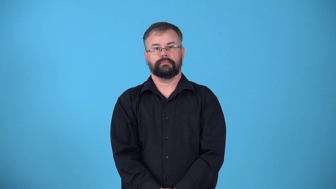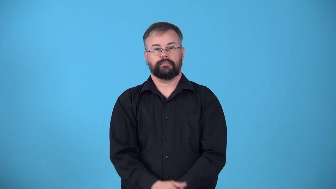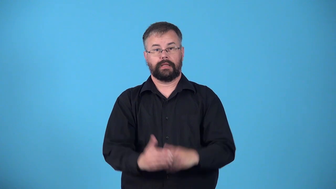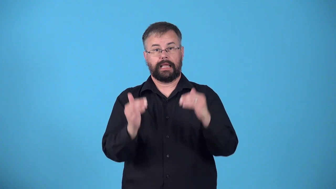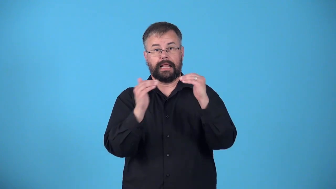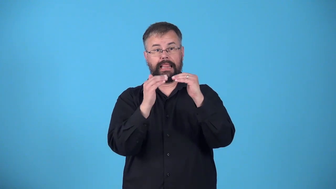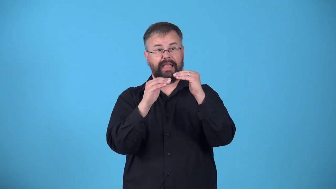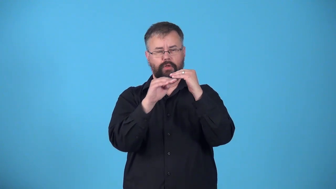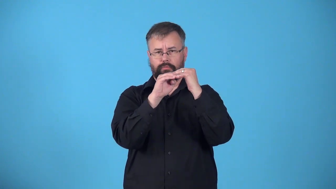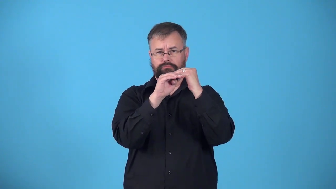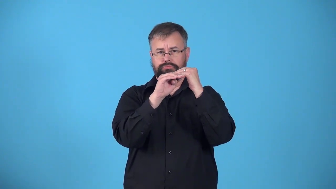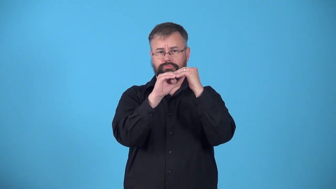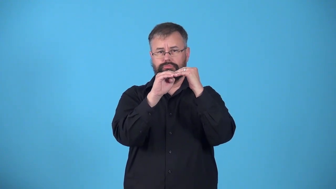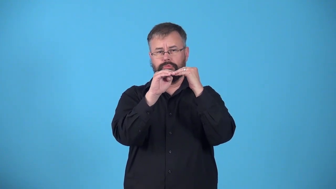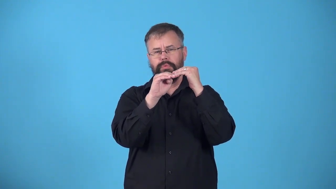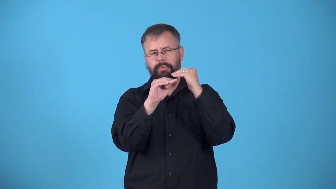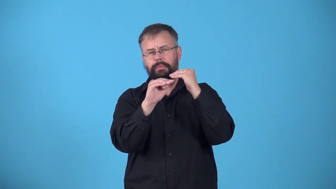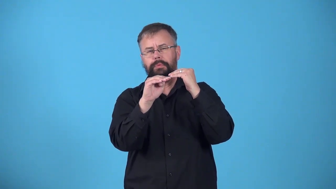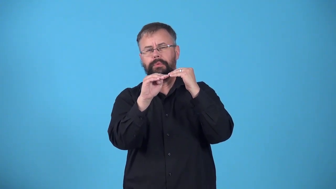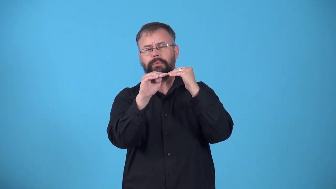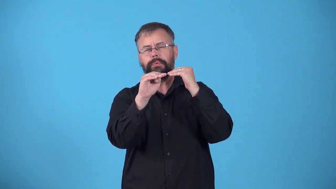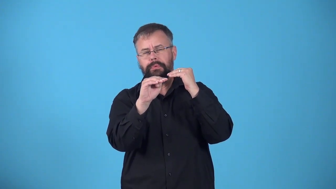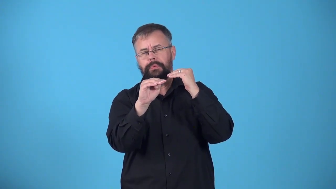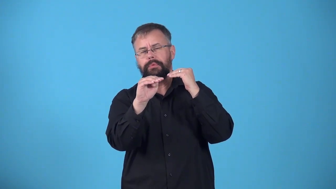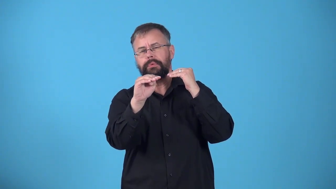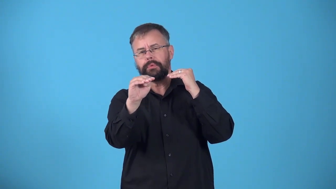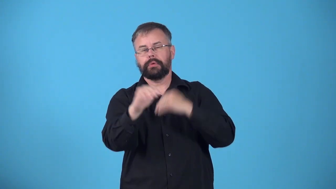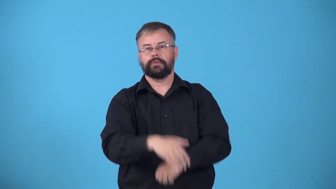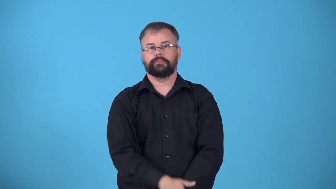hover